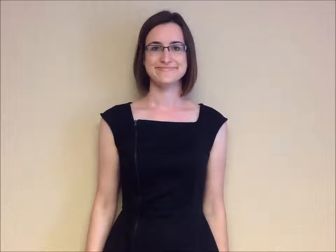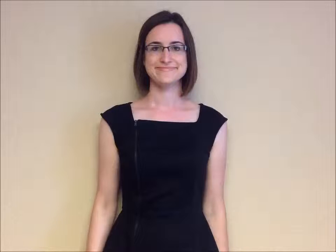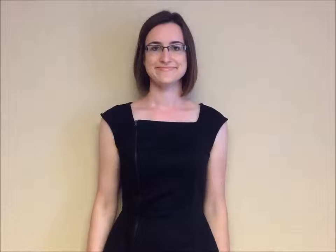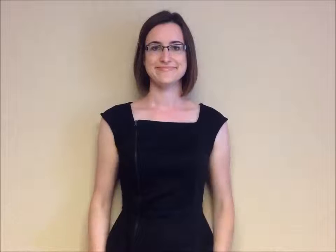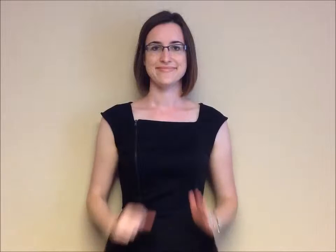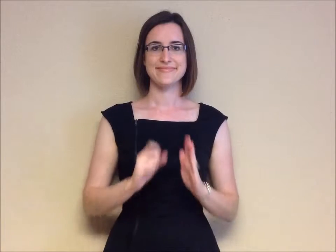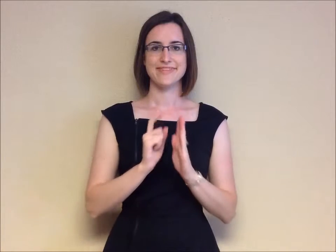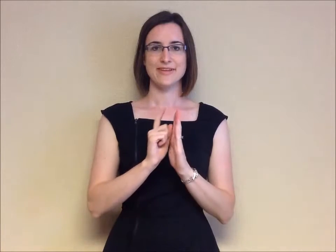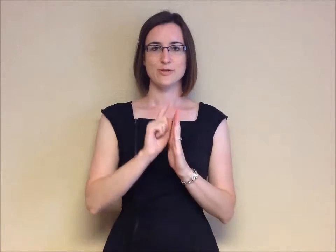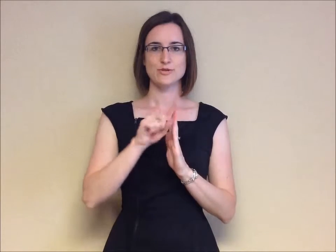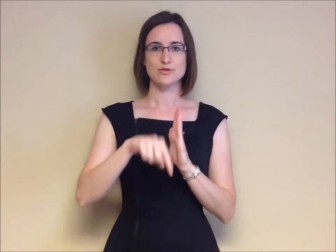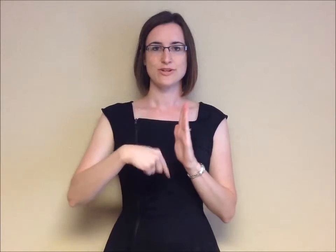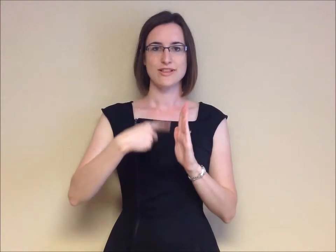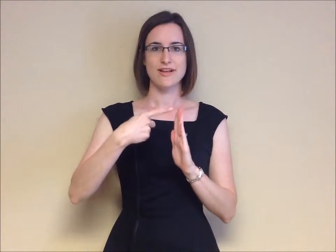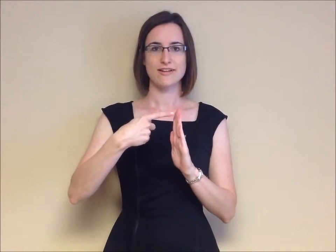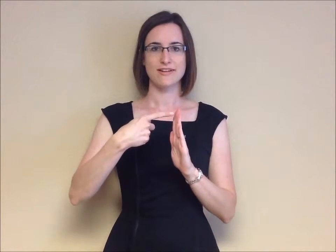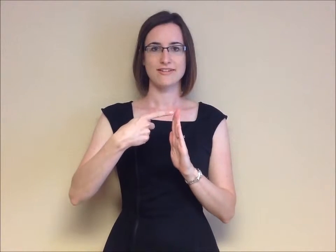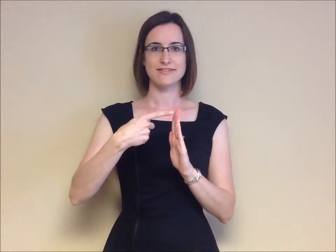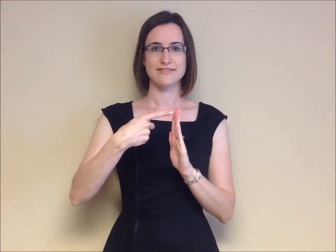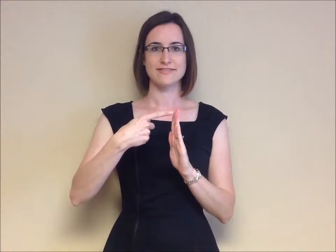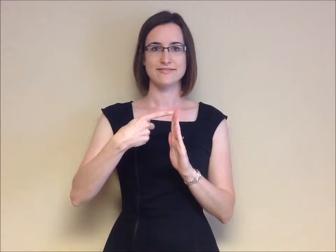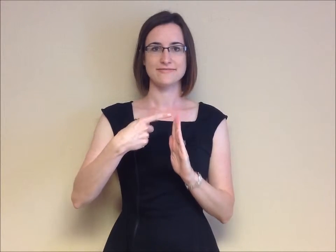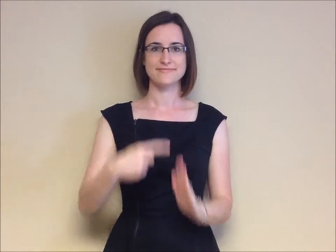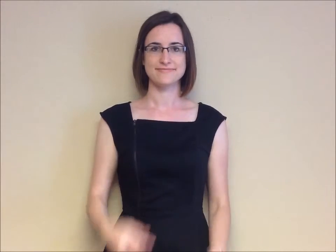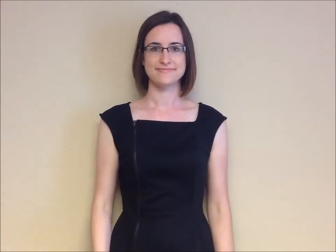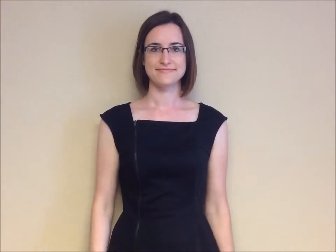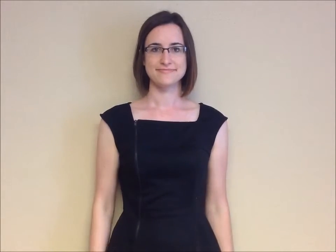Sri Lanka